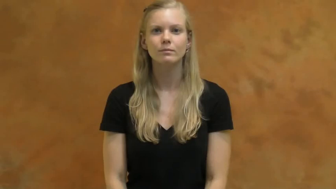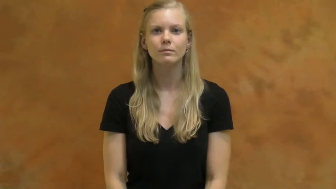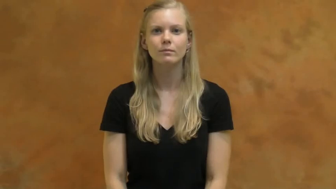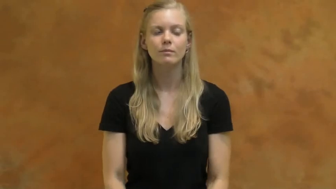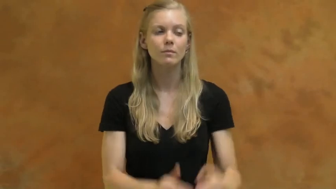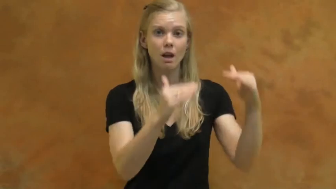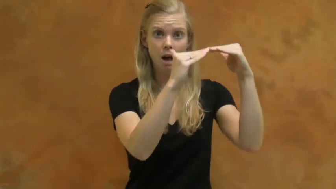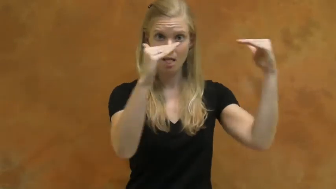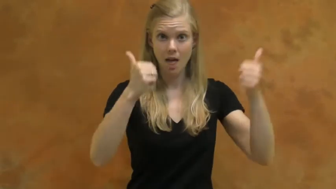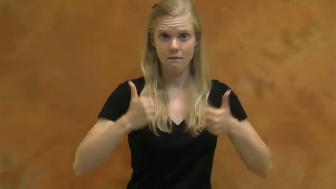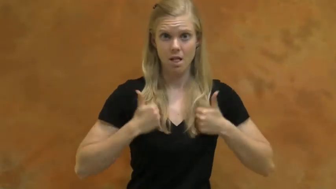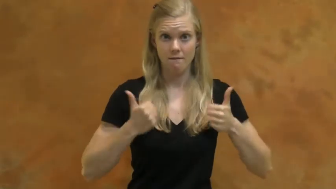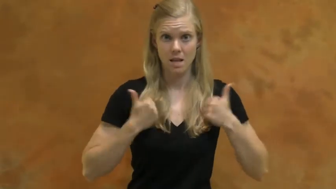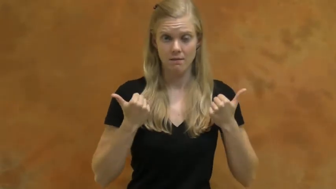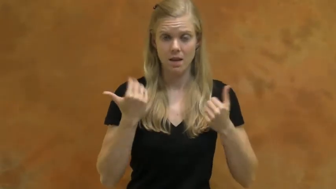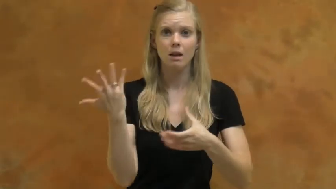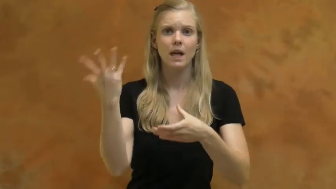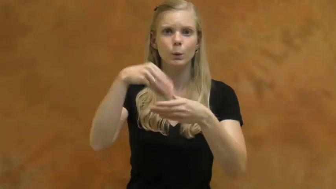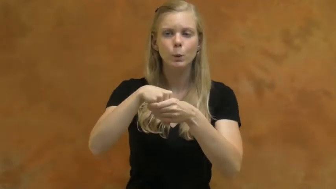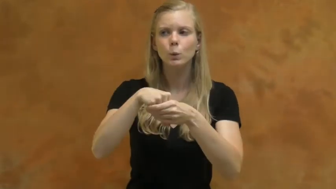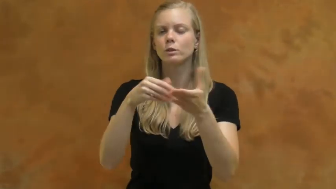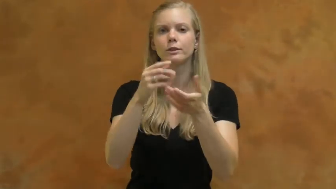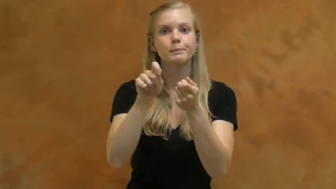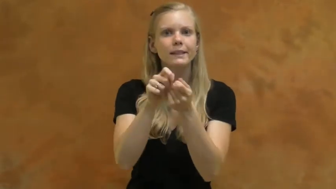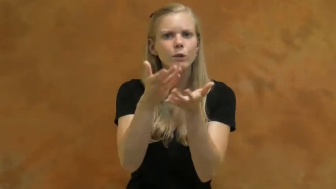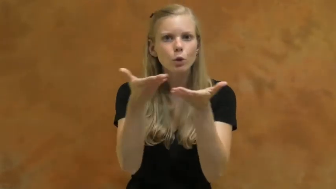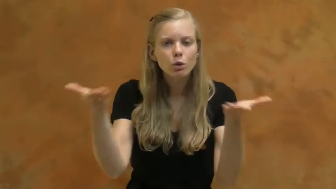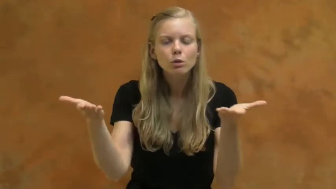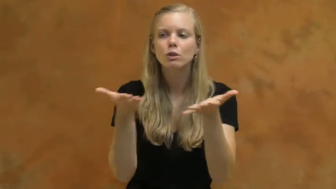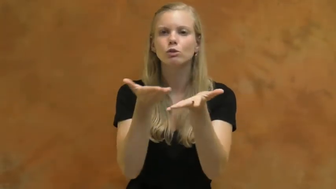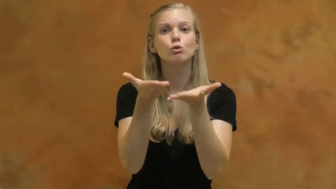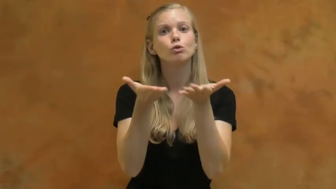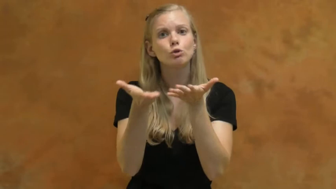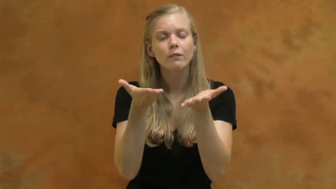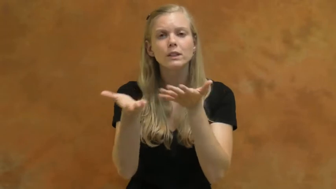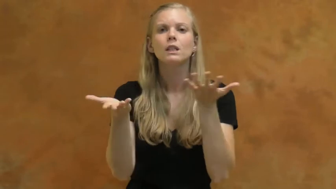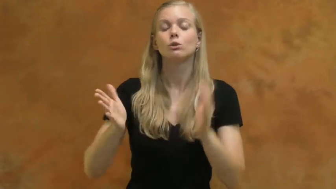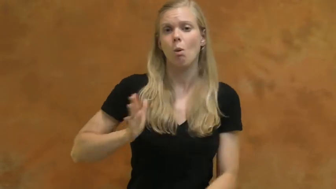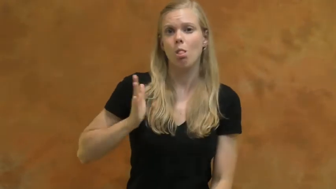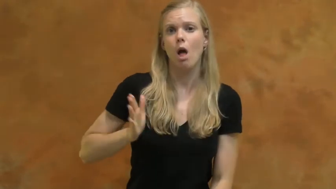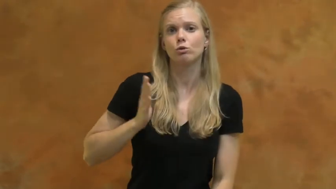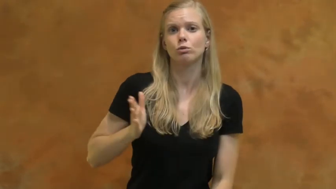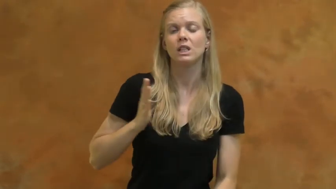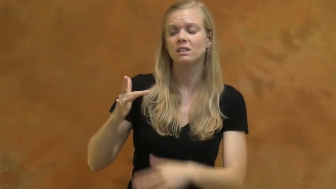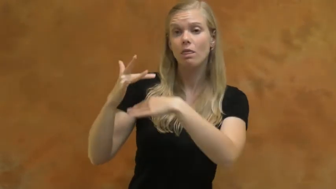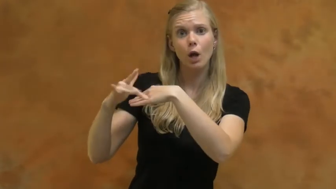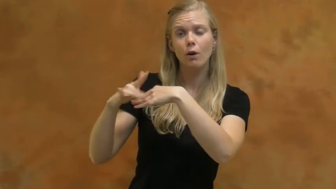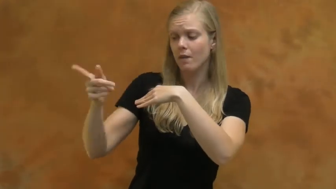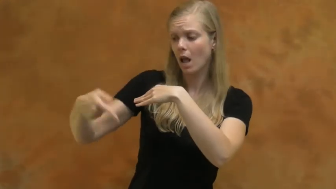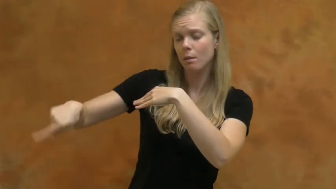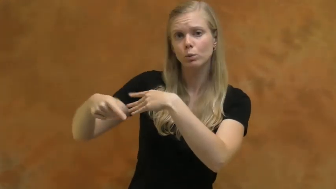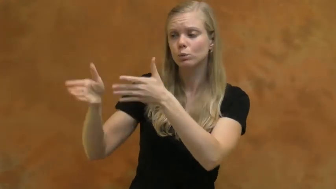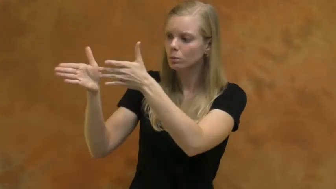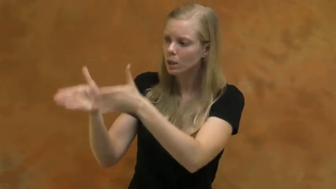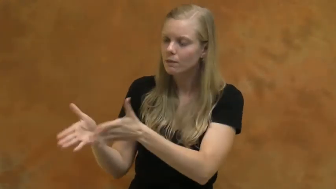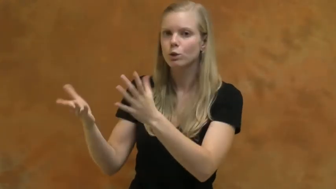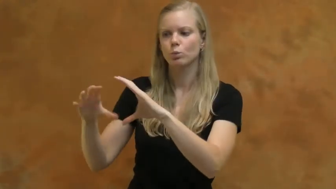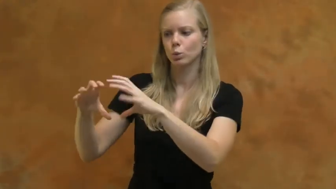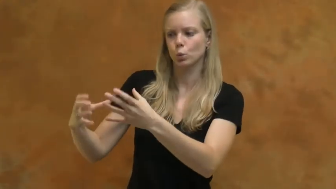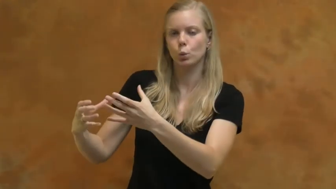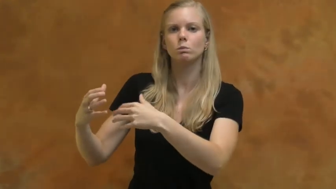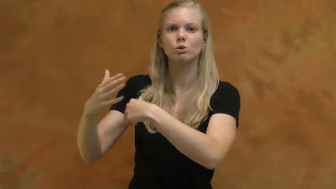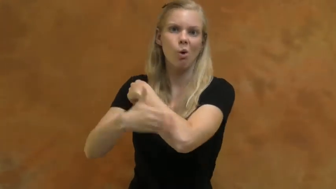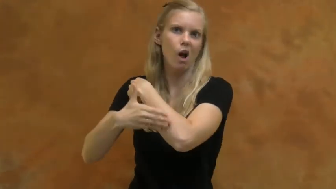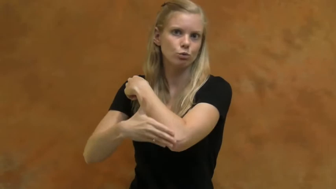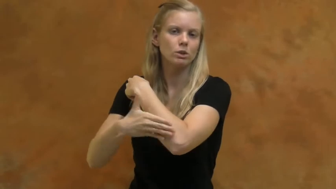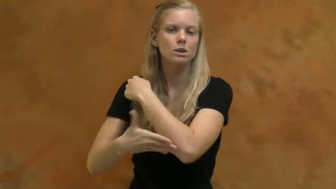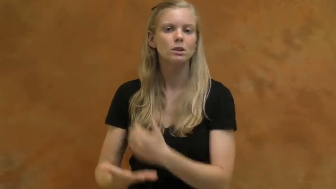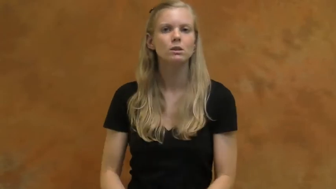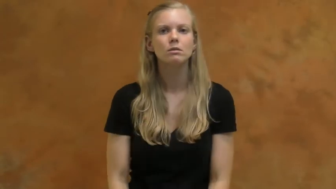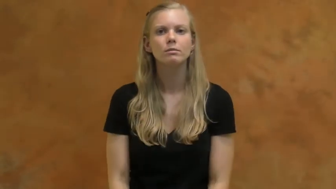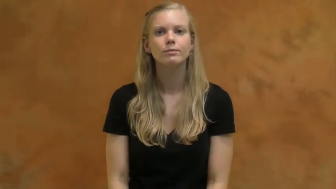minimum standard of living